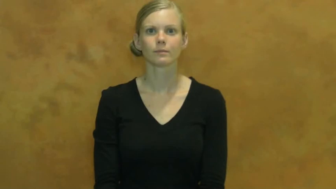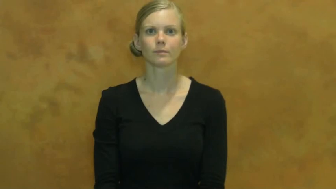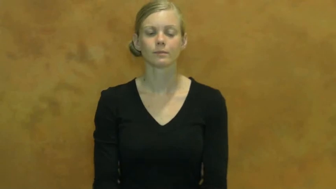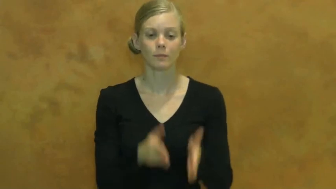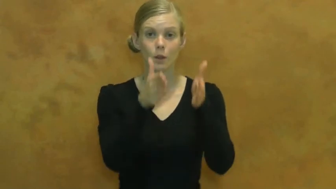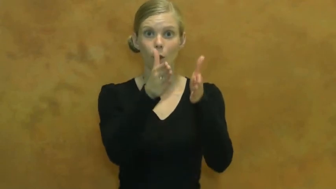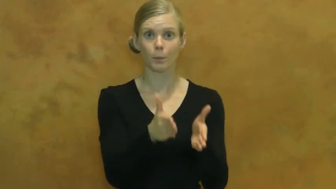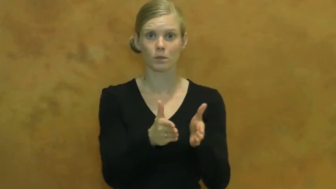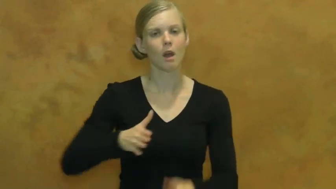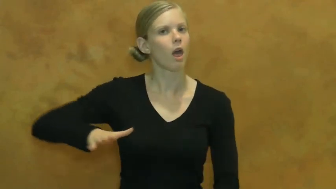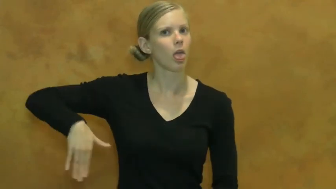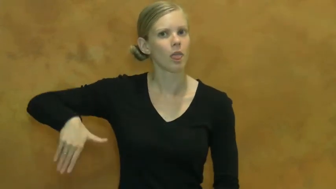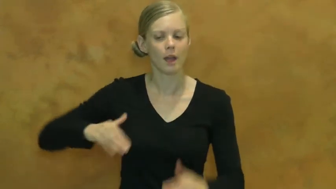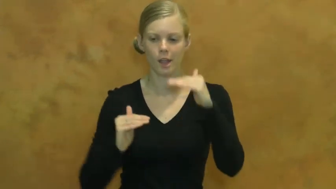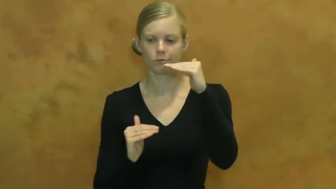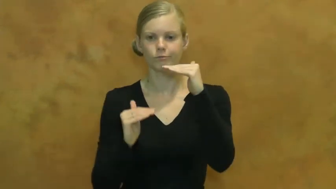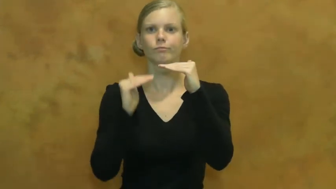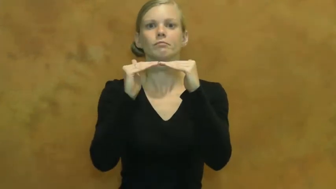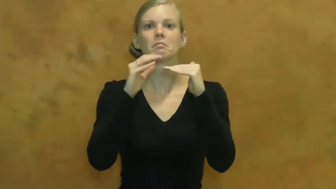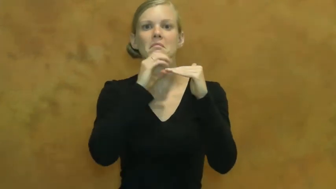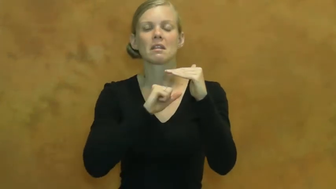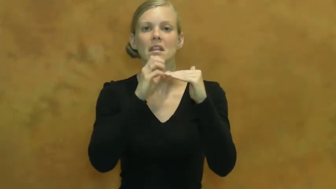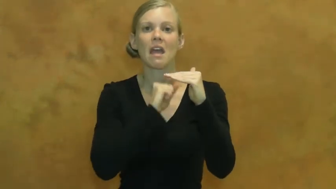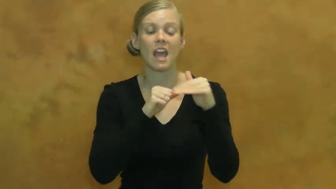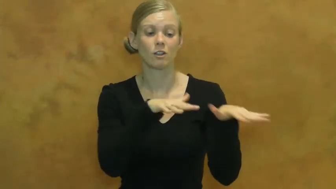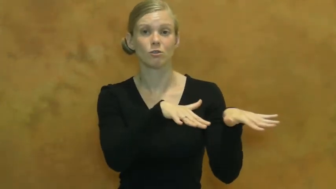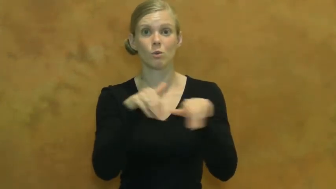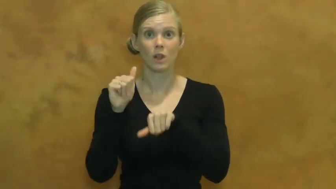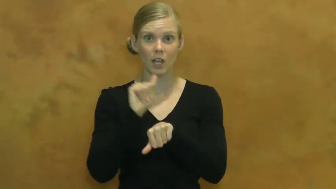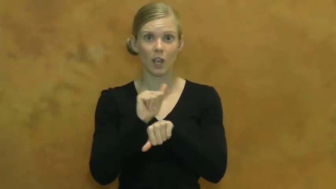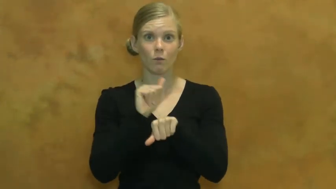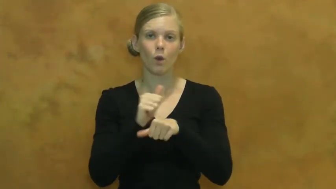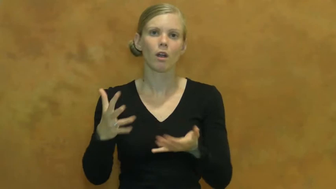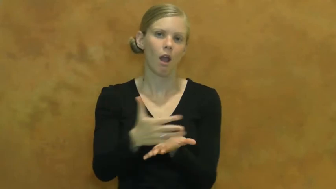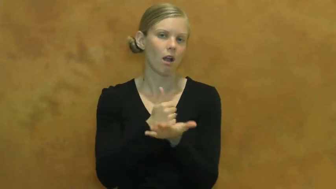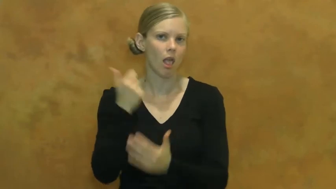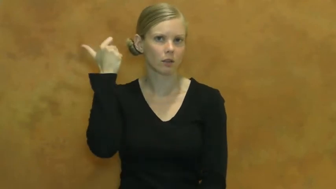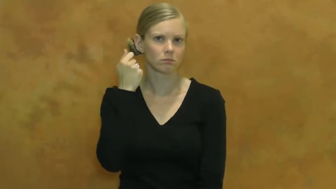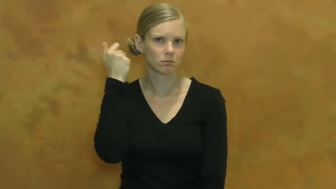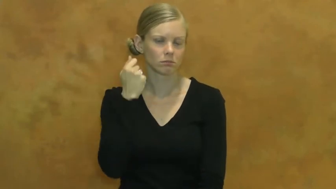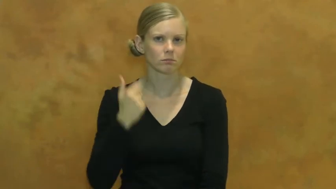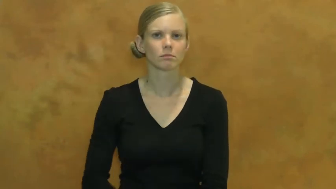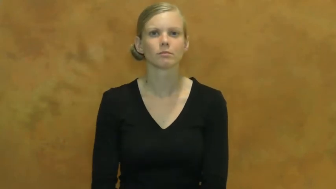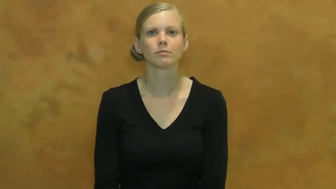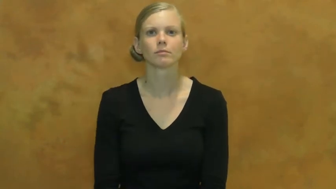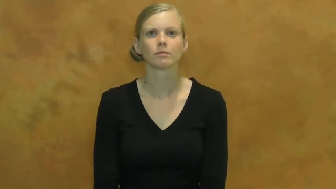under retirement age